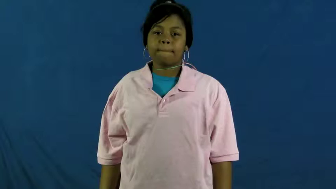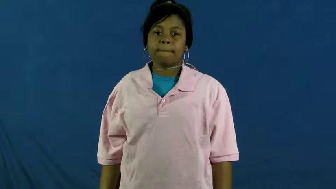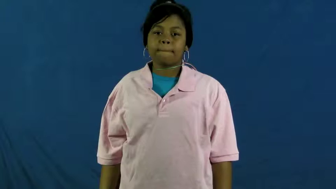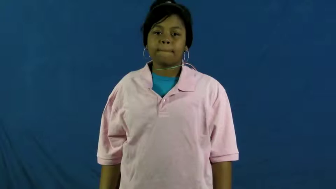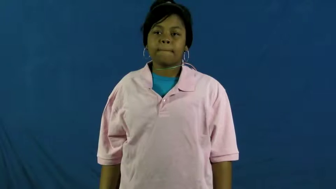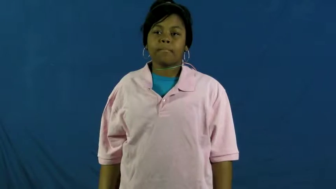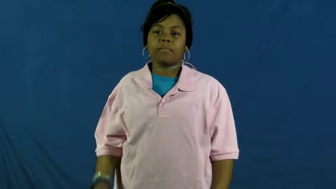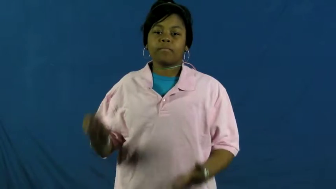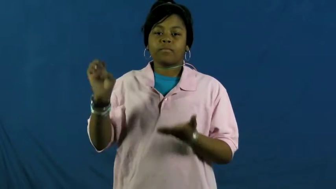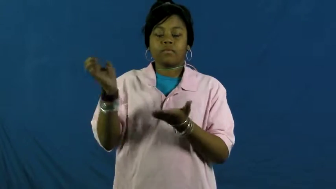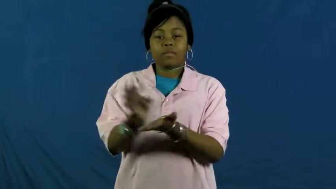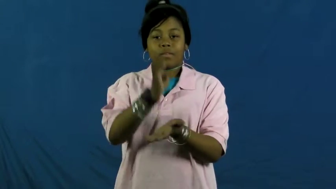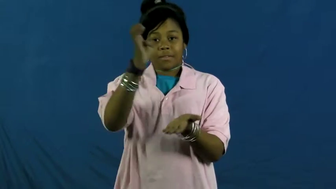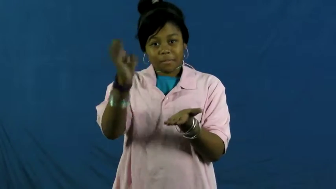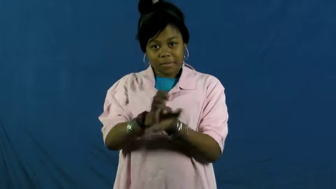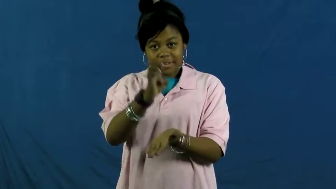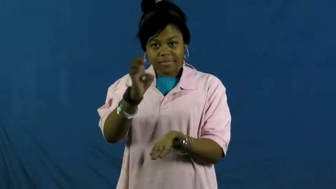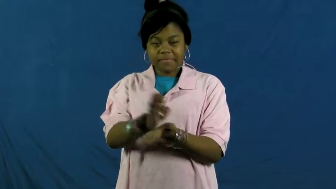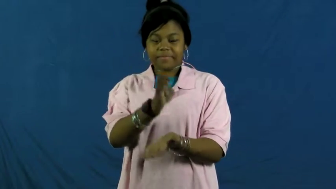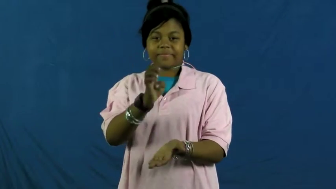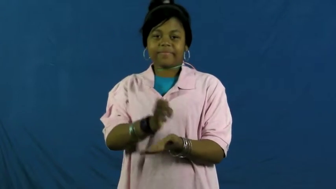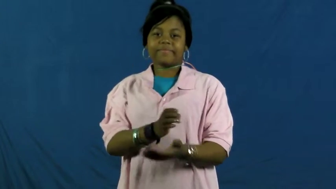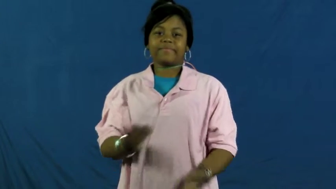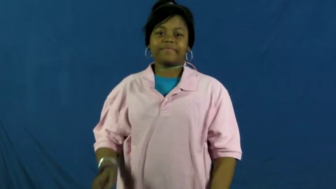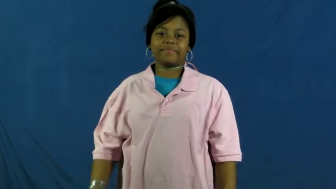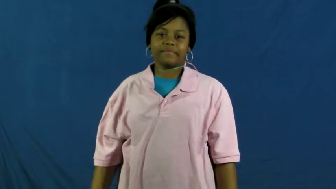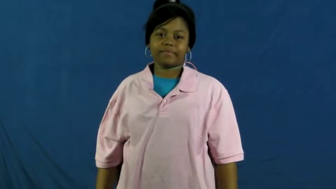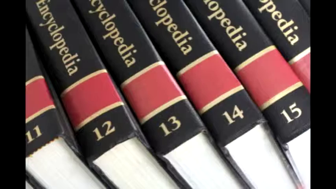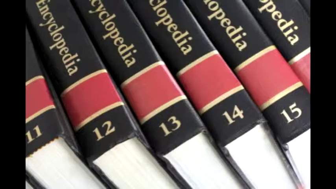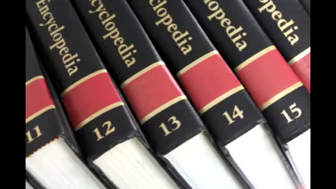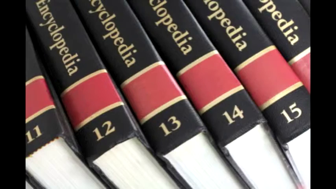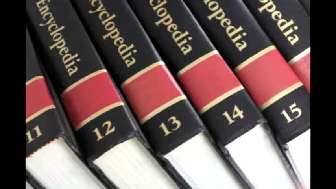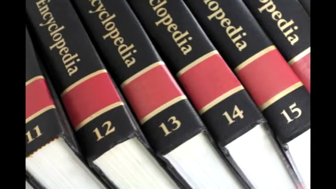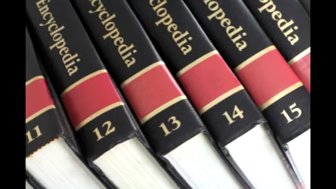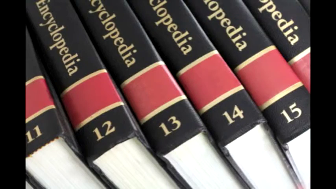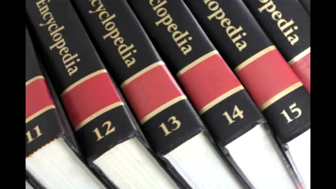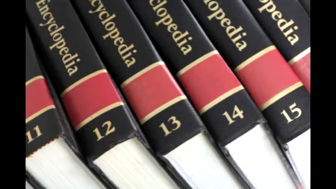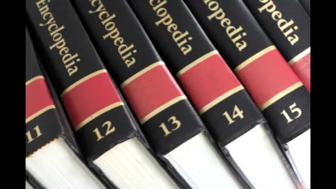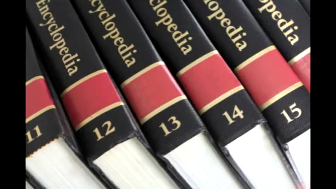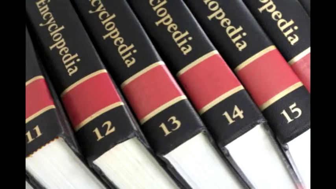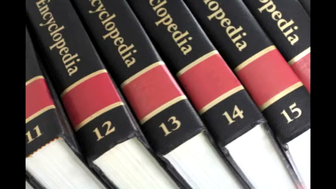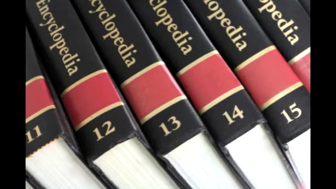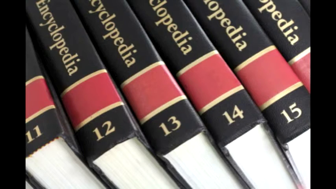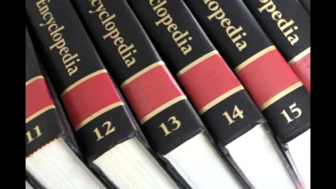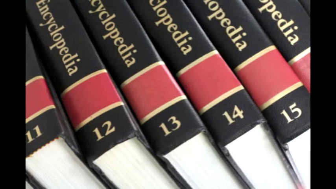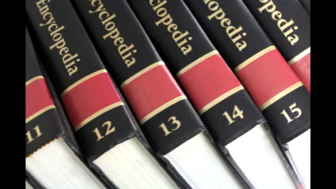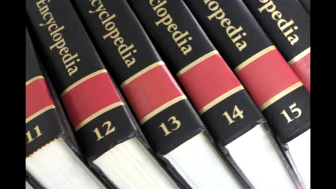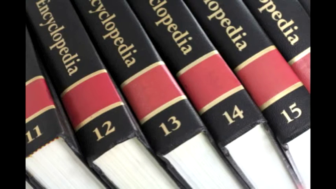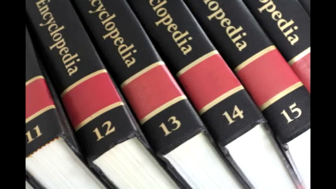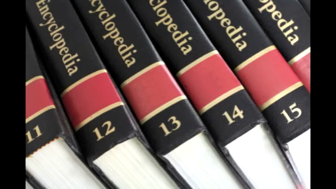encyclopedia